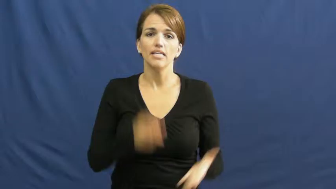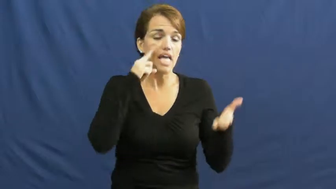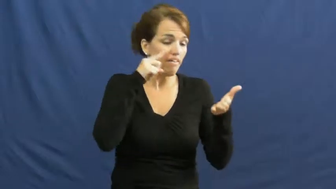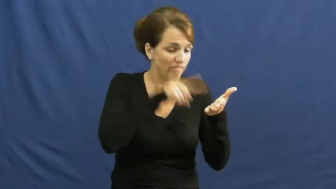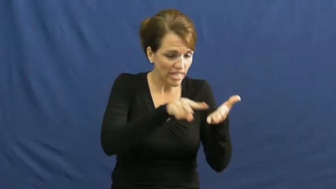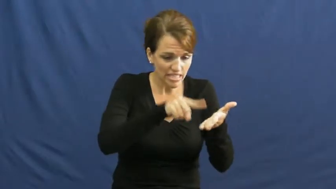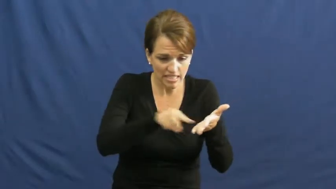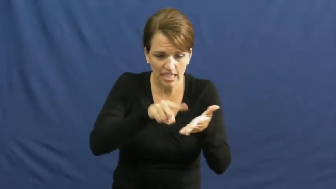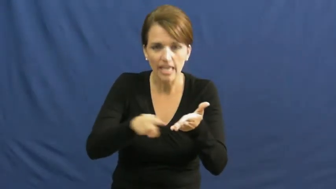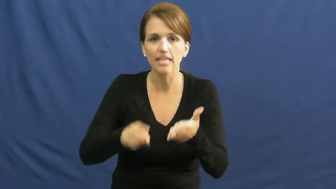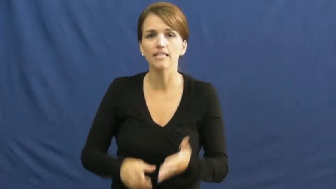pick over